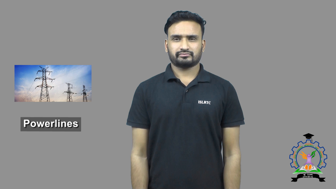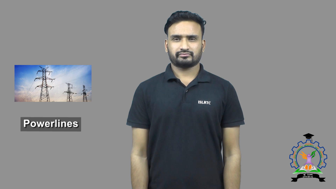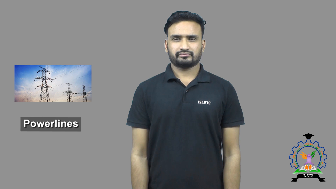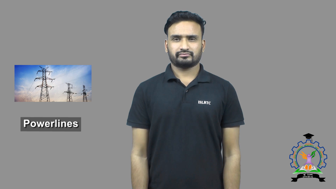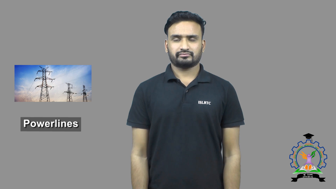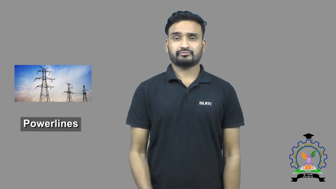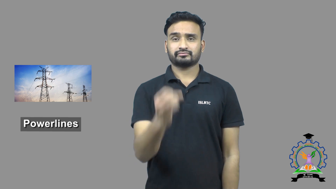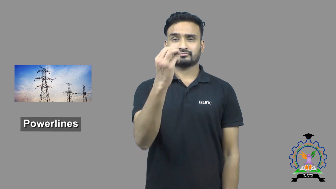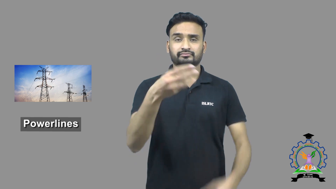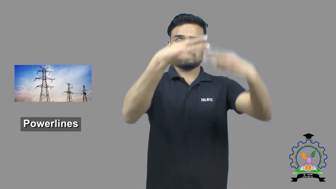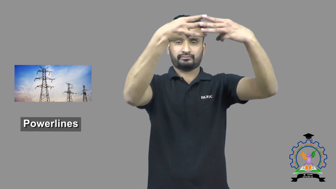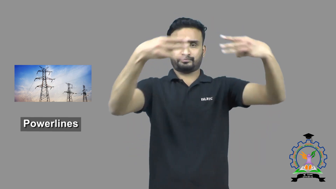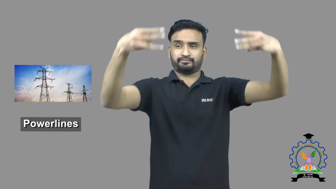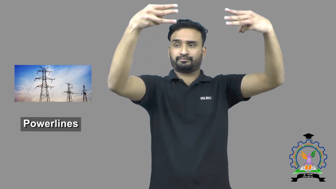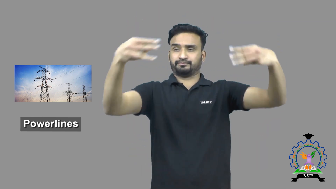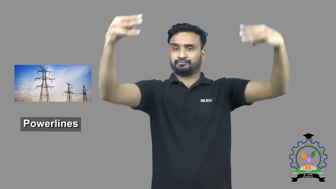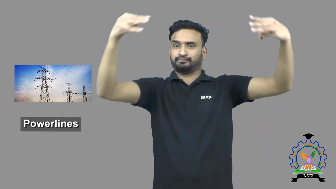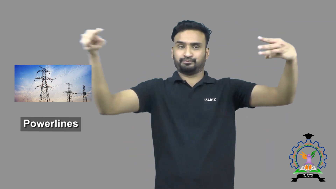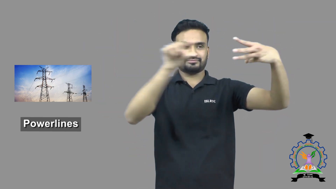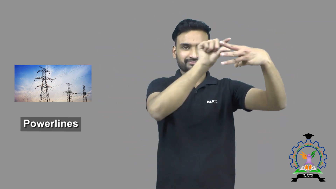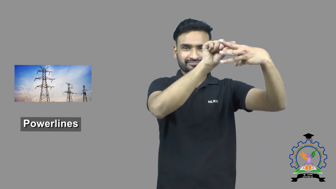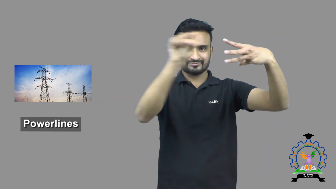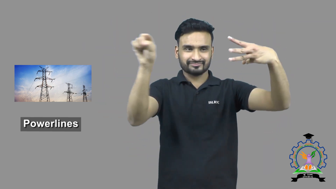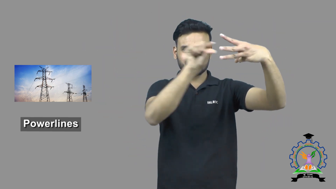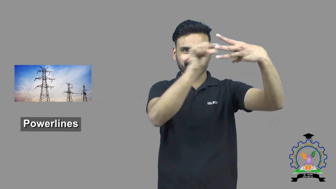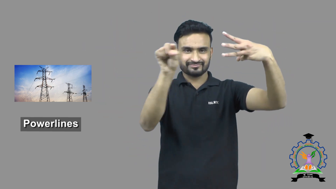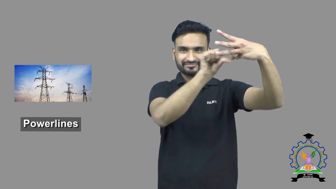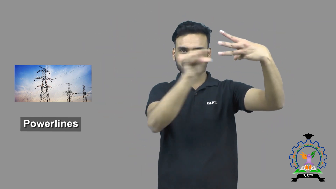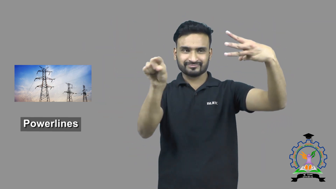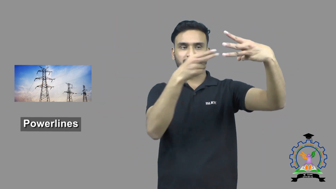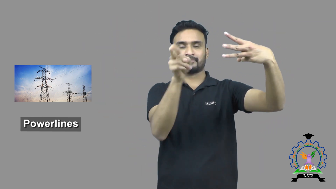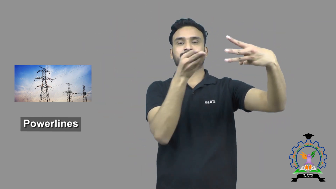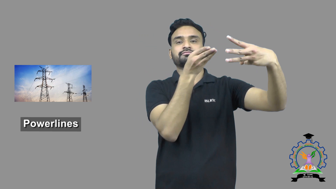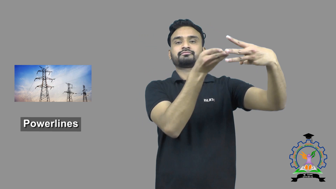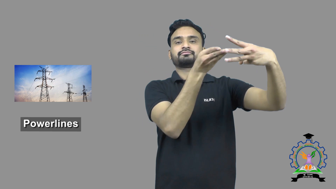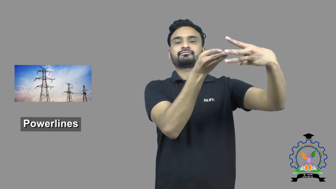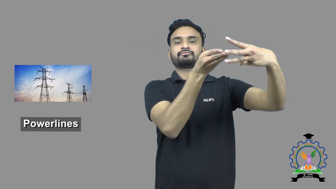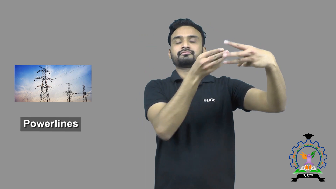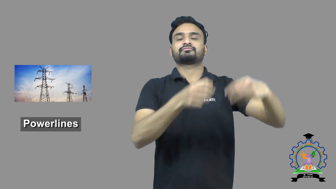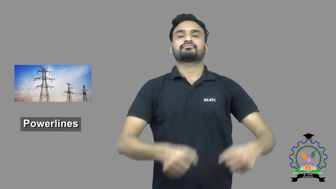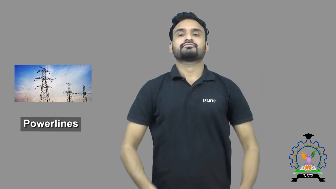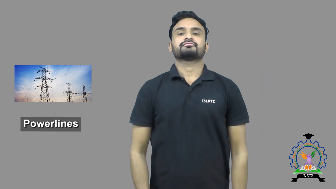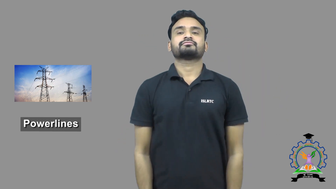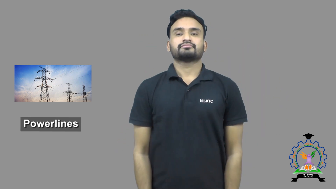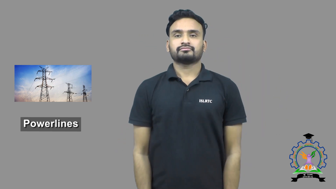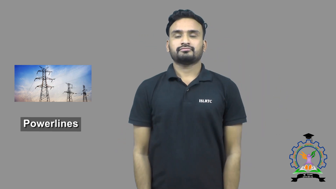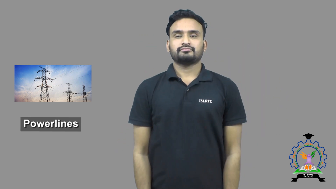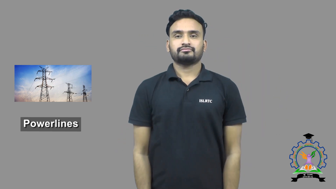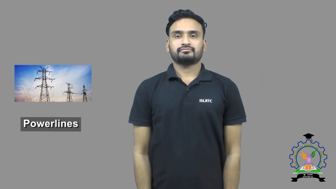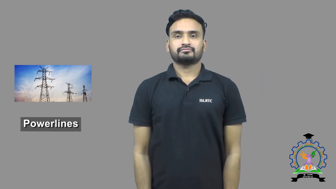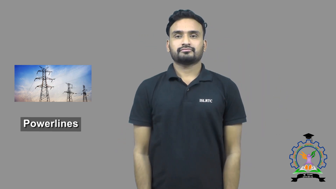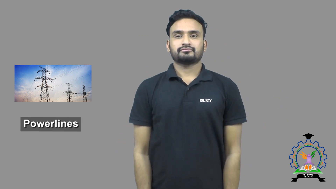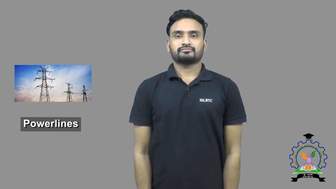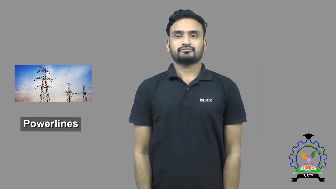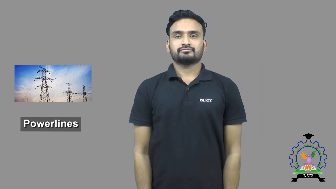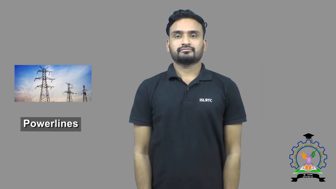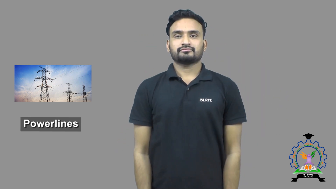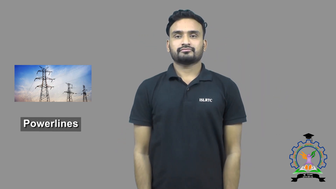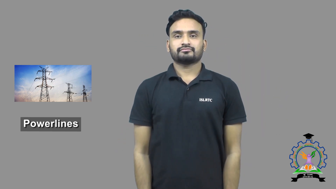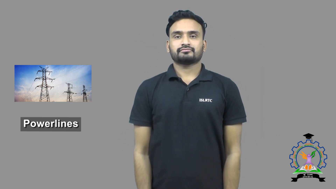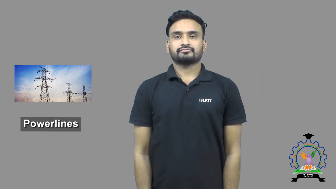Powerlines